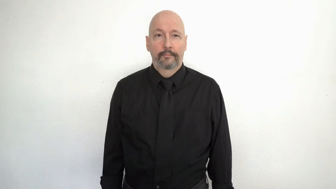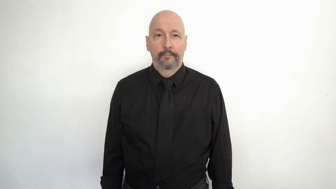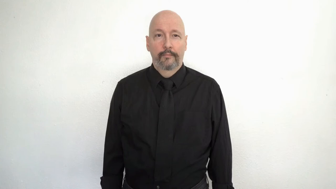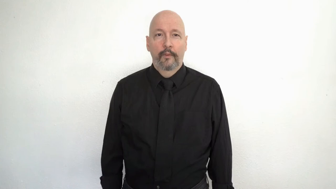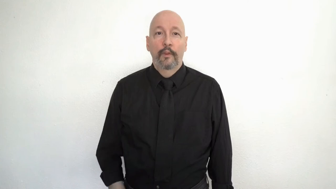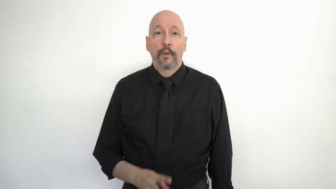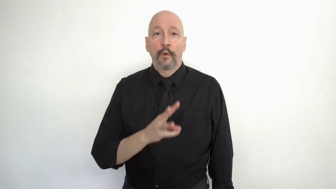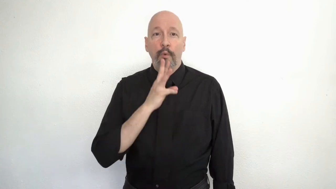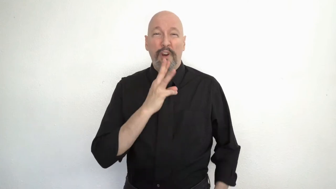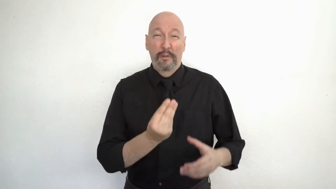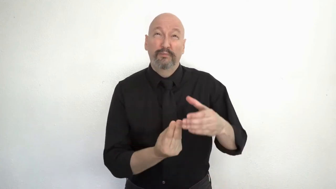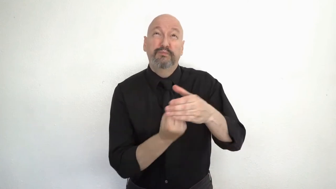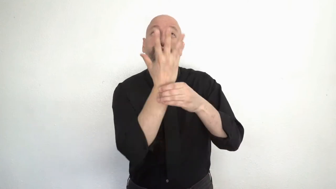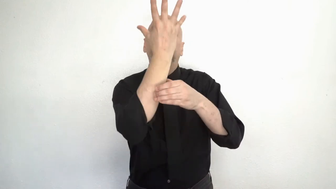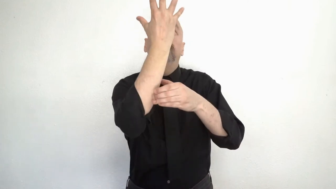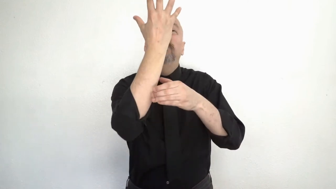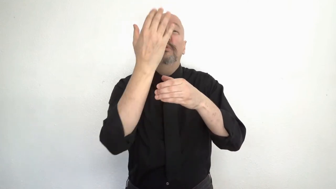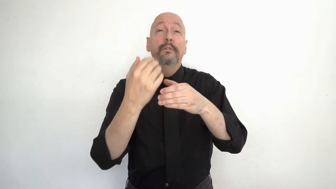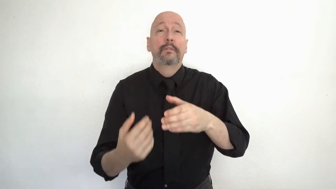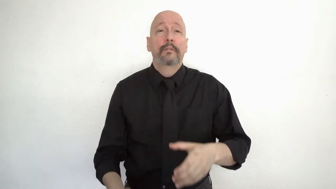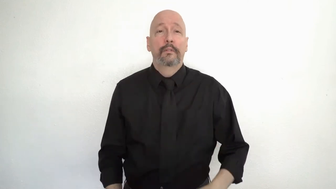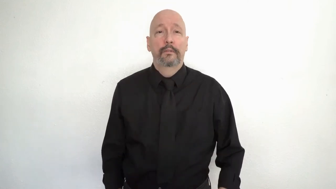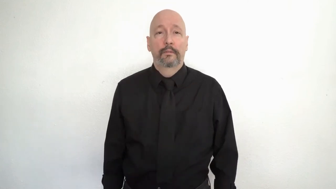GEYSER [WATER + CL: 5 - water spraying upward] [water spray, fountain, water spout]